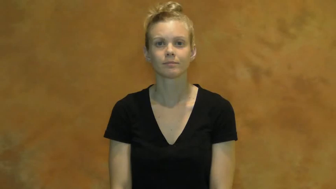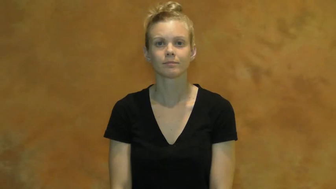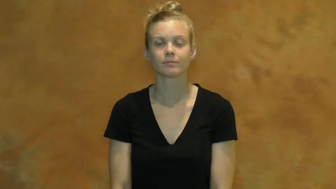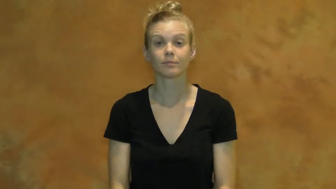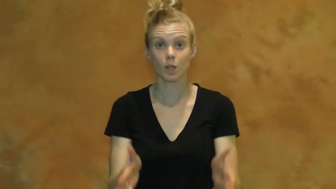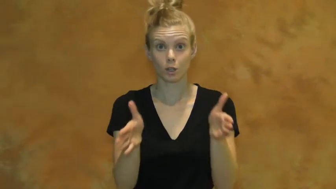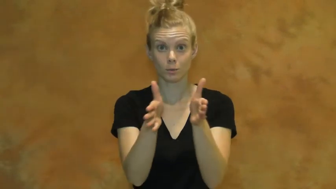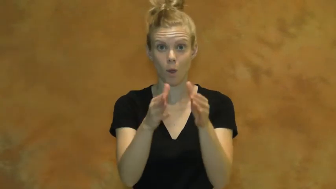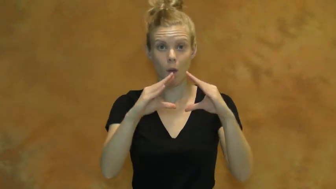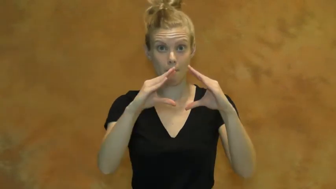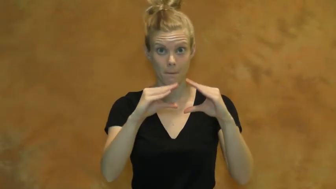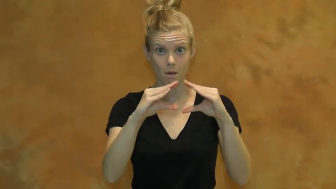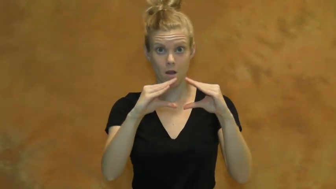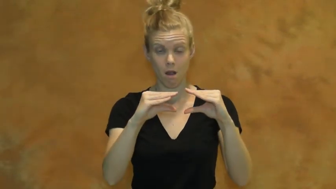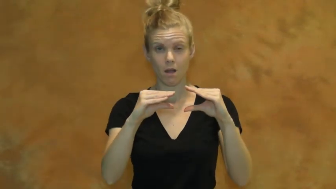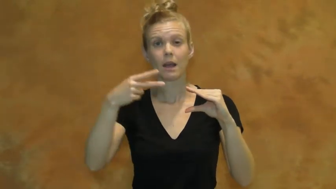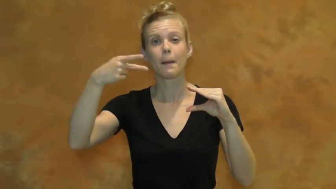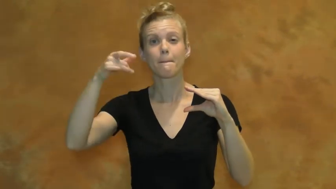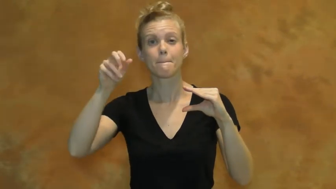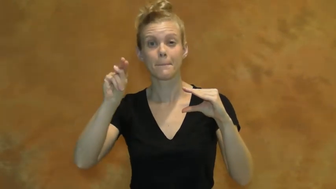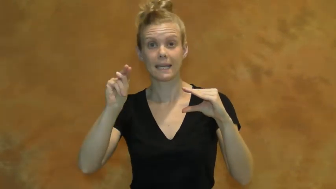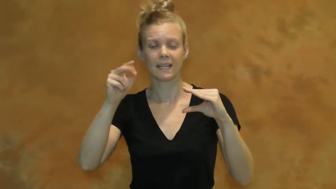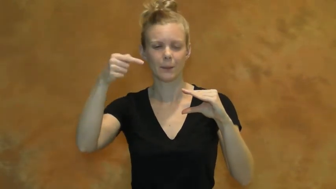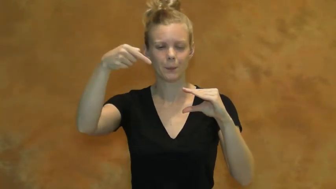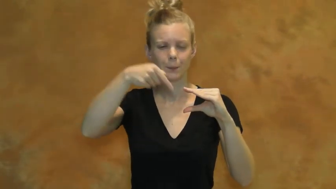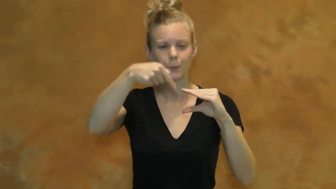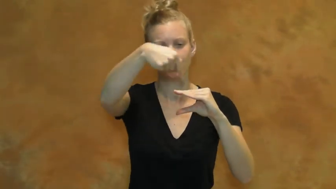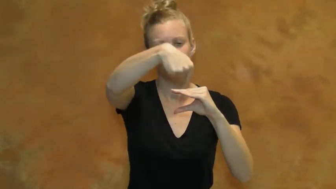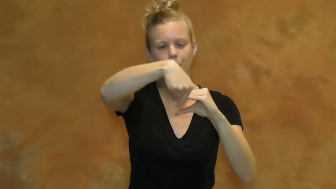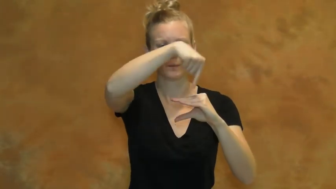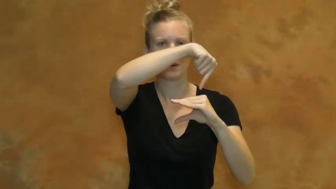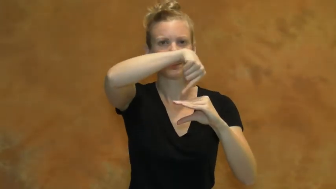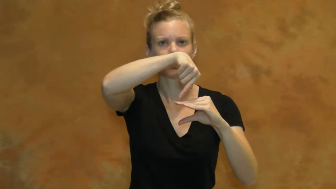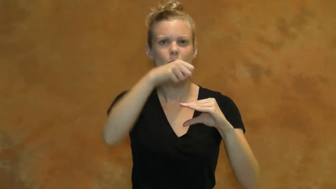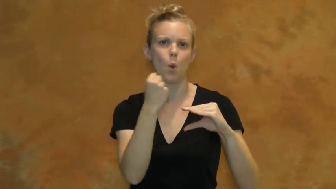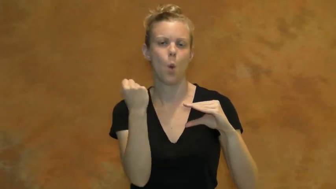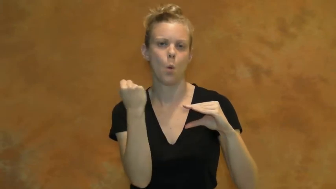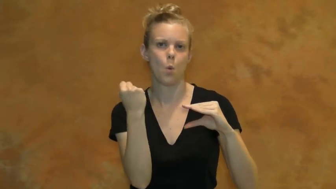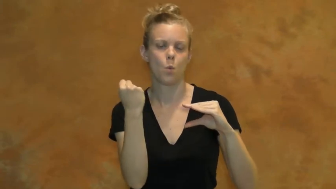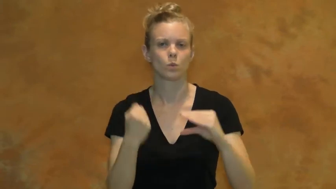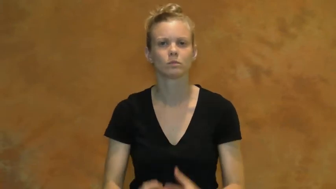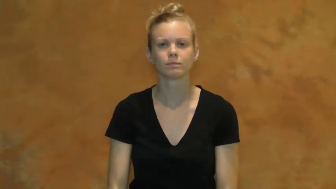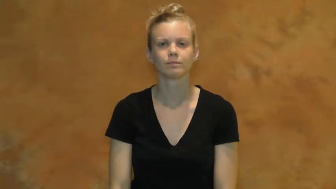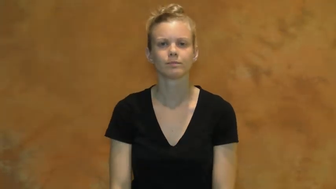pincushion